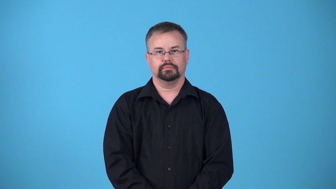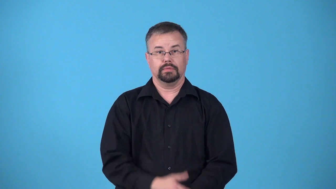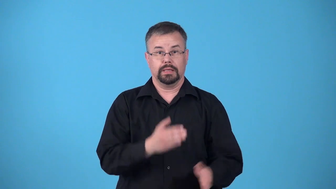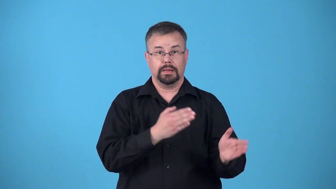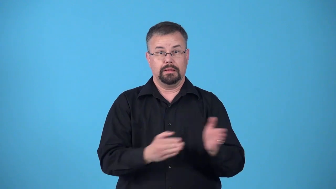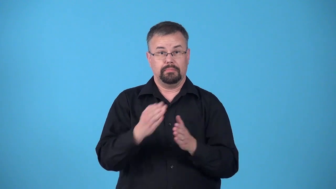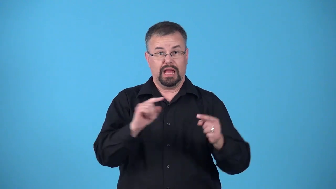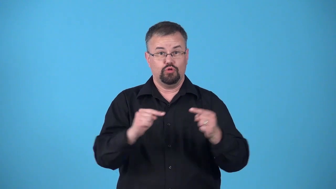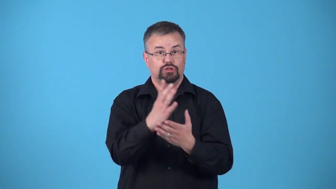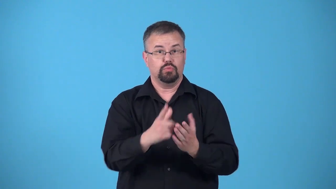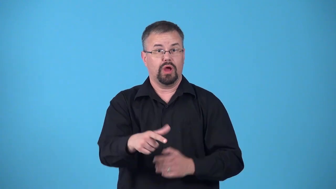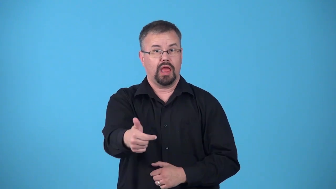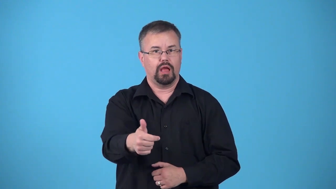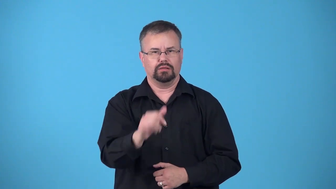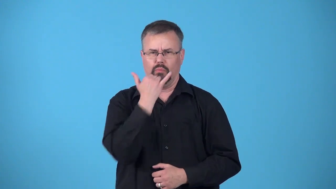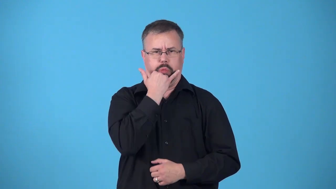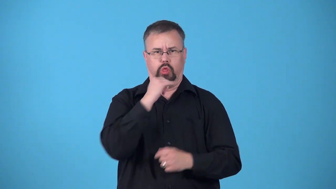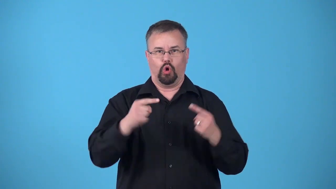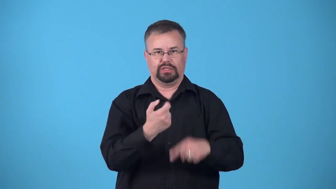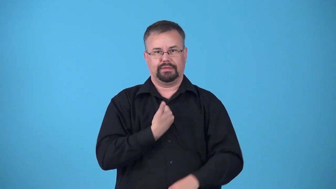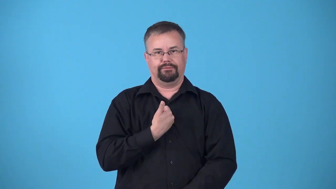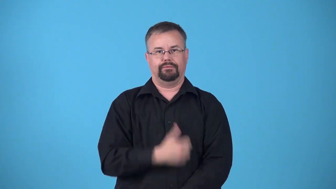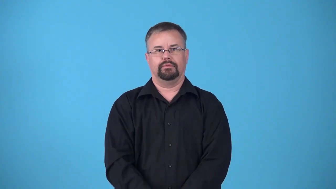hoist with your own petard